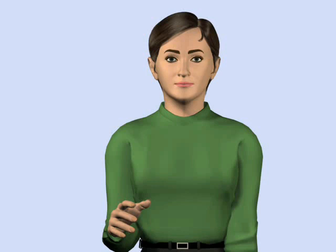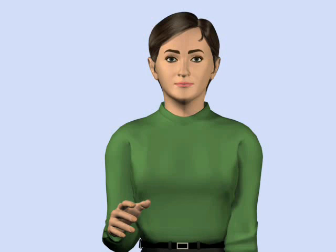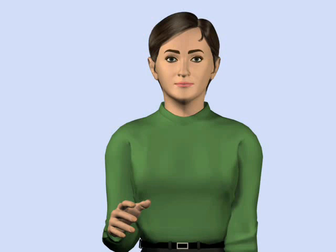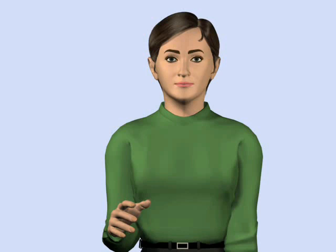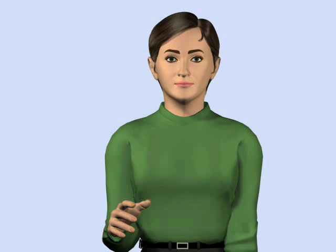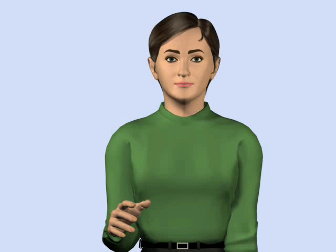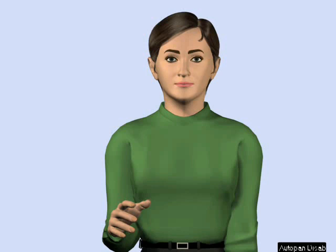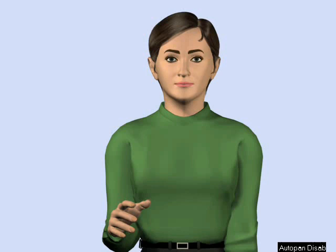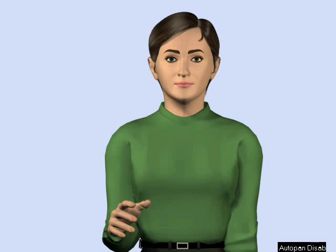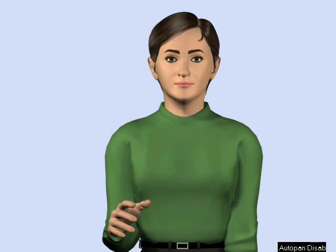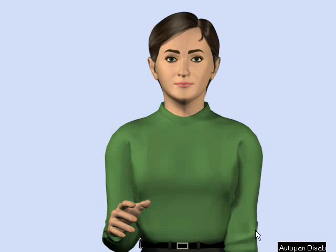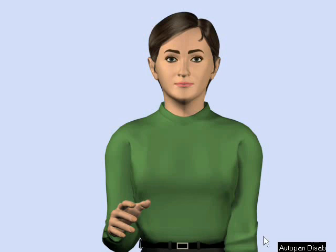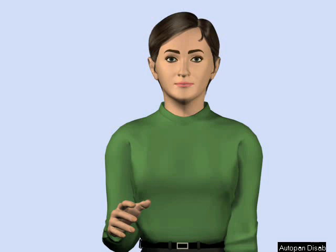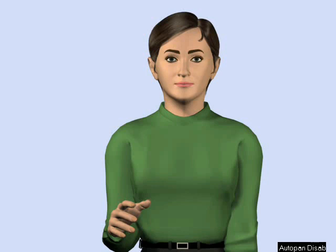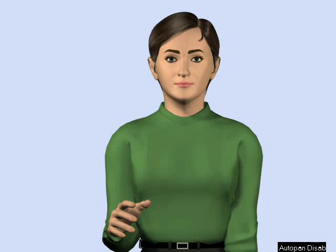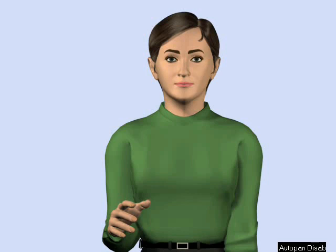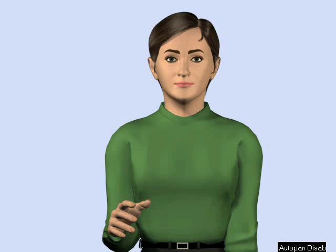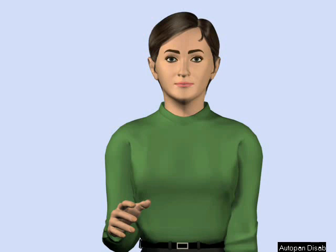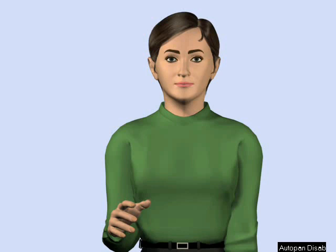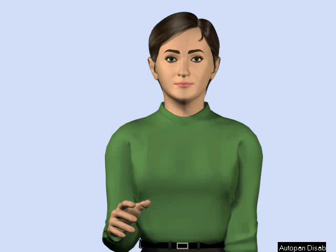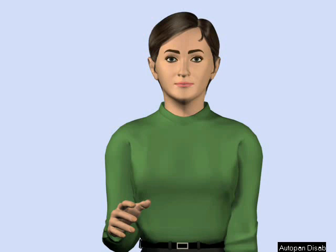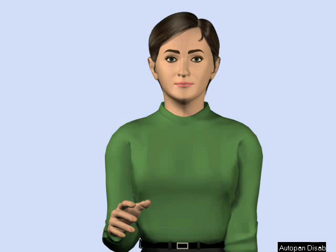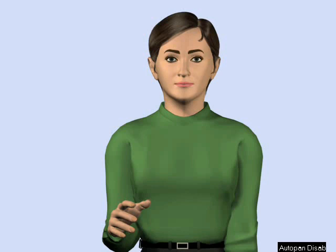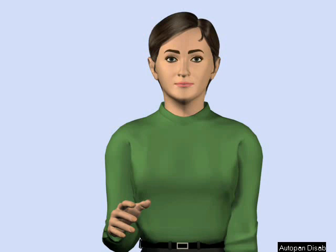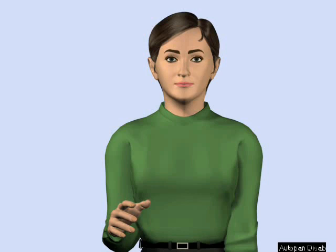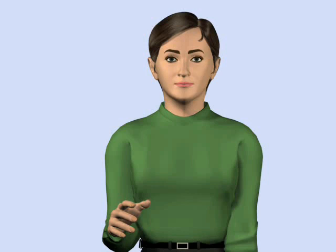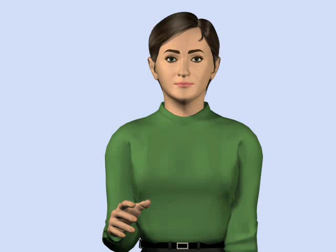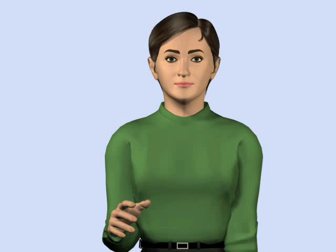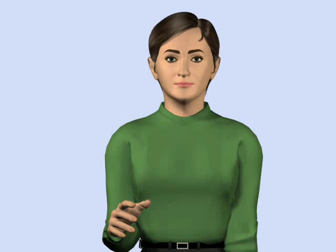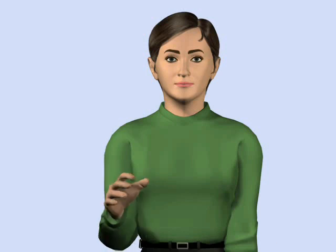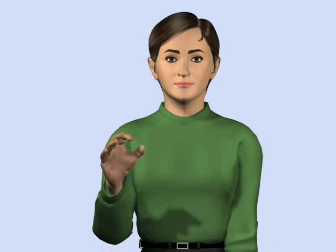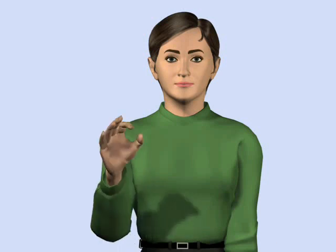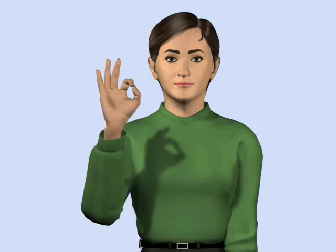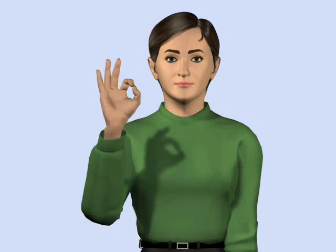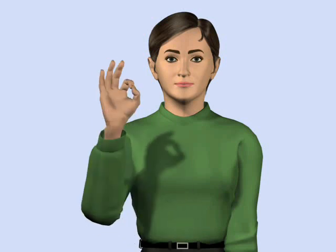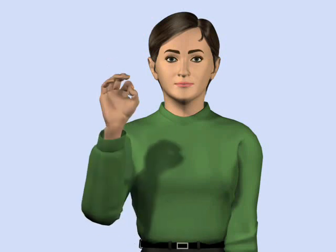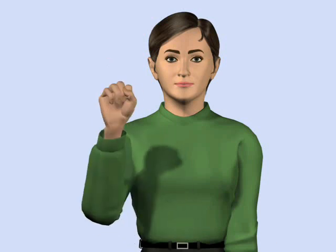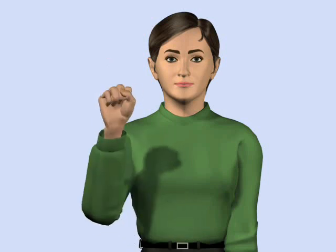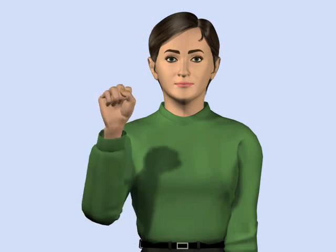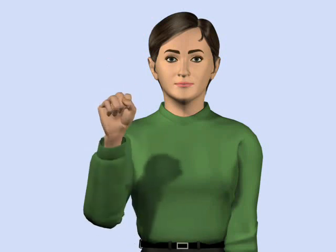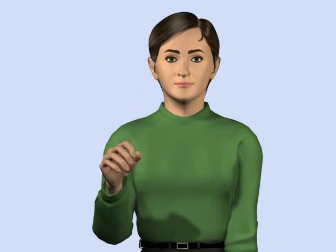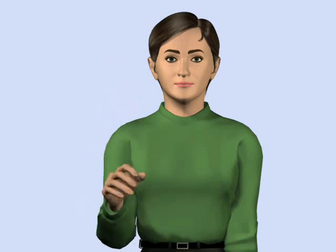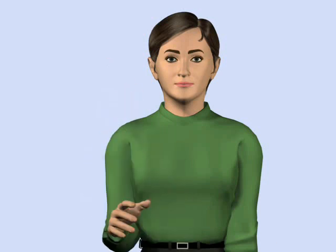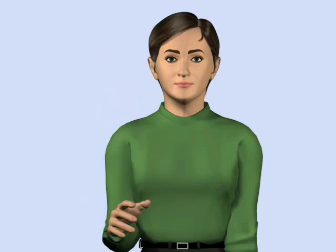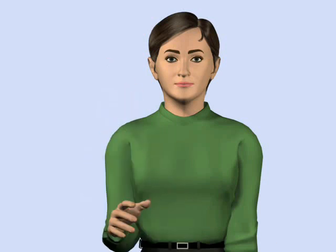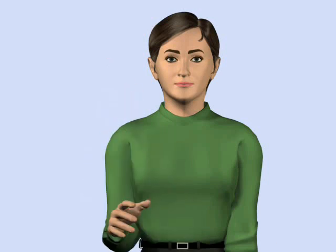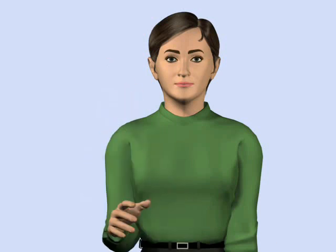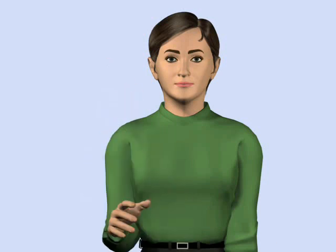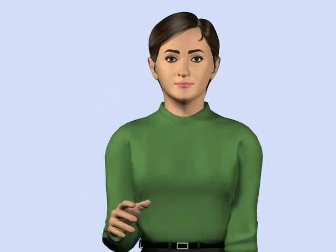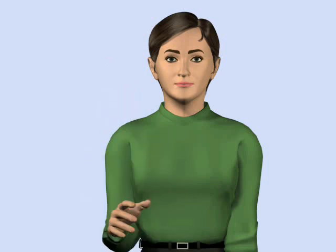Fort Smith,AR